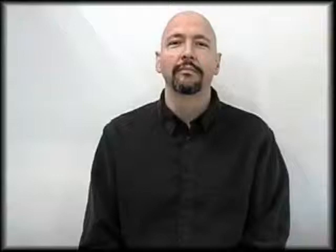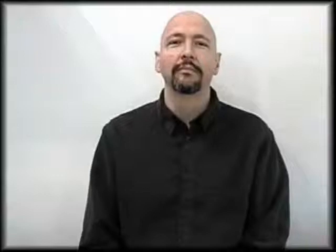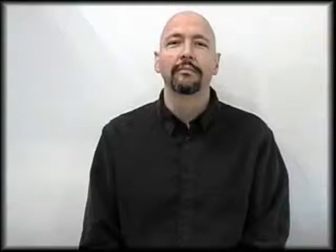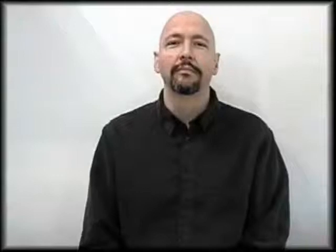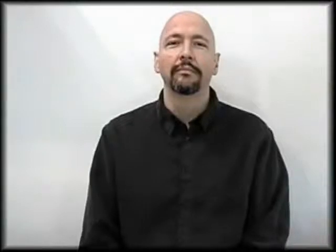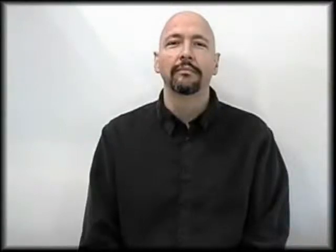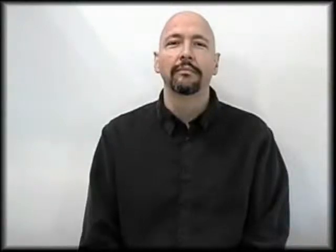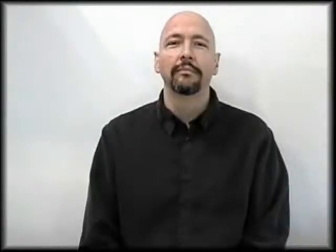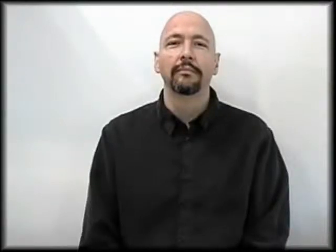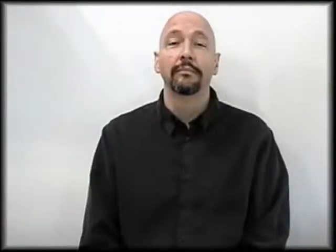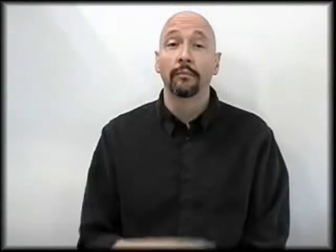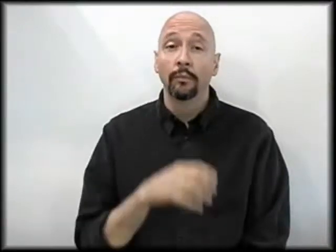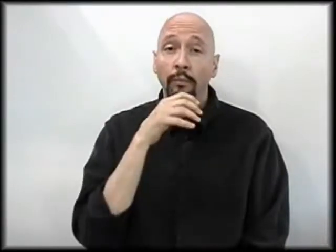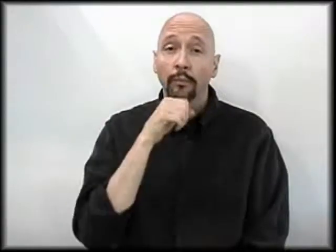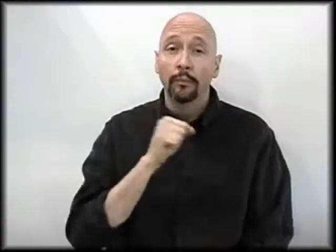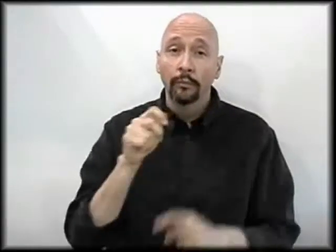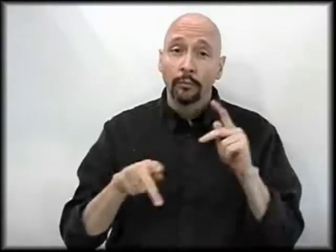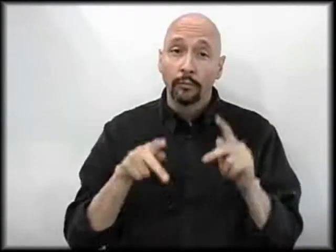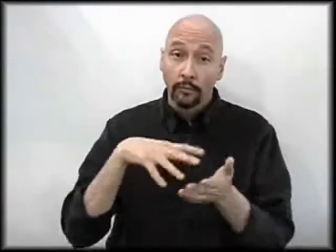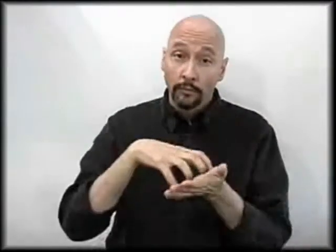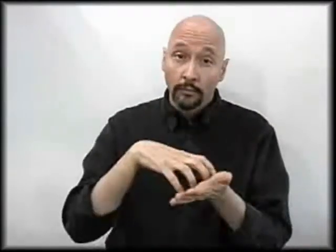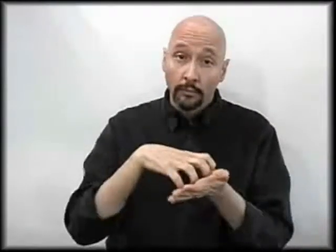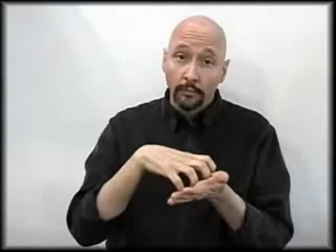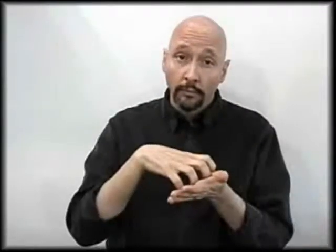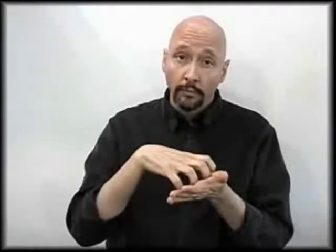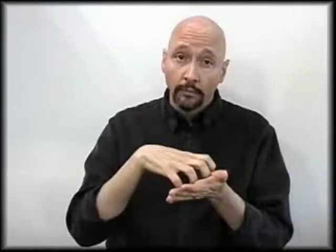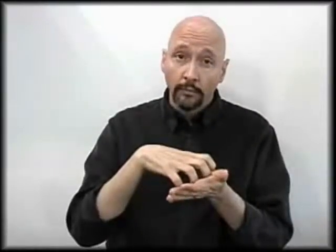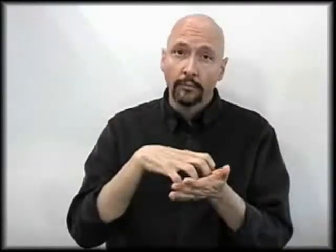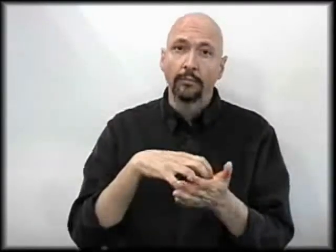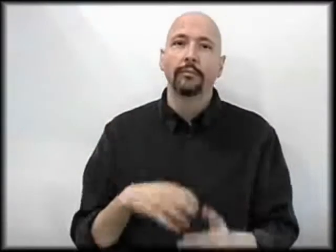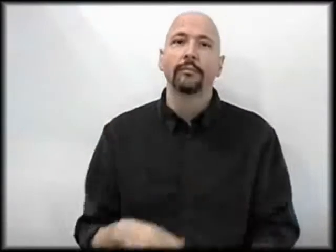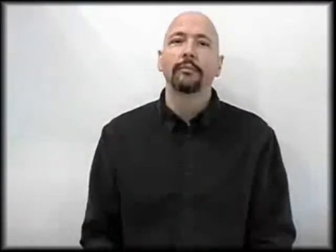OLD PEOPLE WEAK?